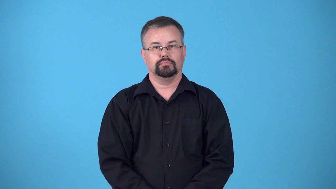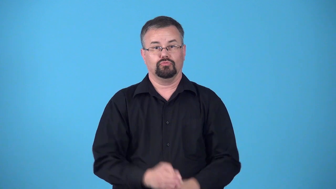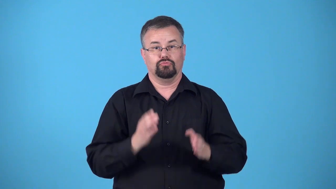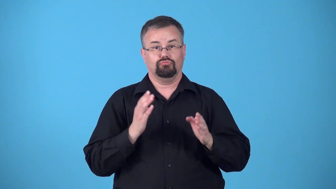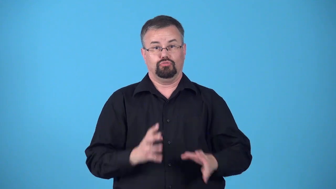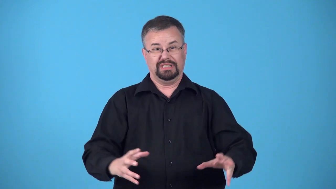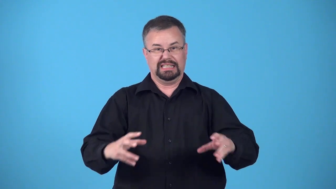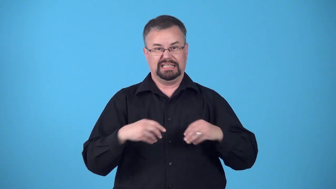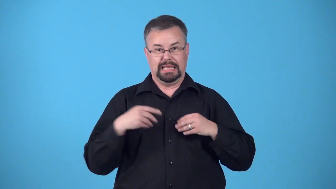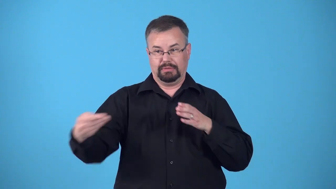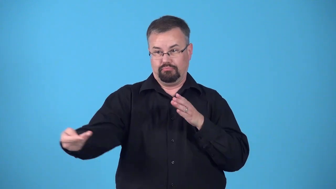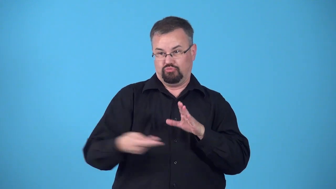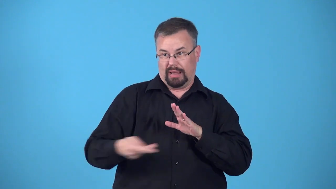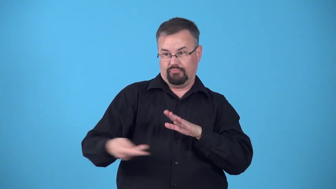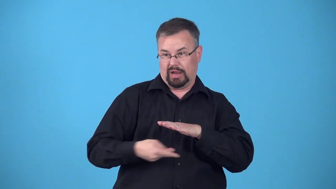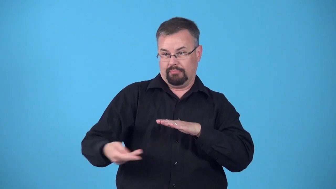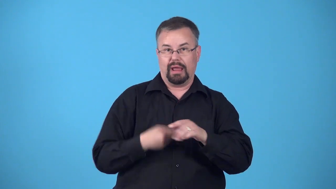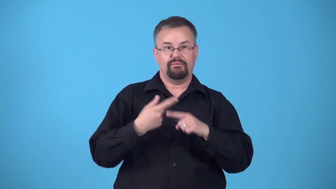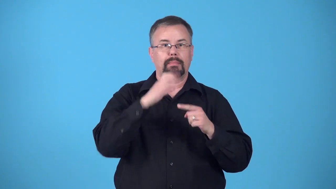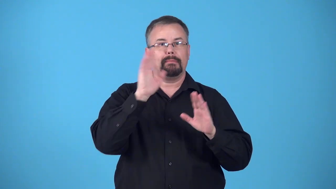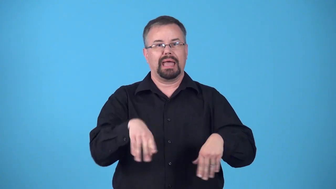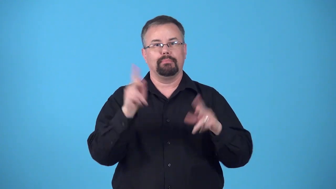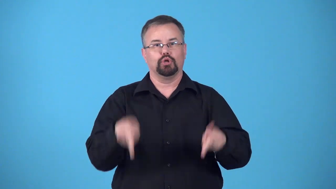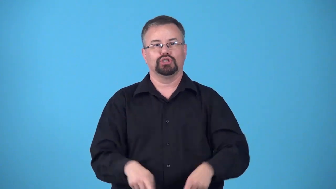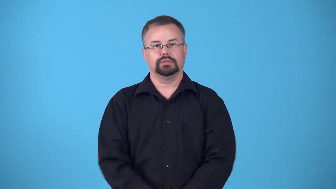on the take